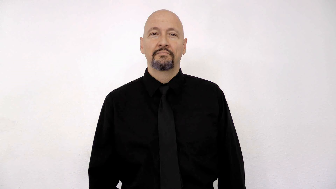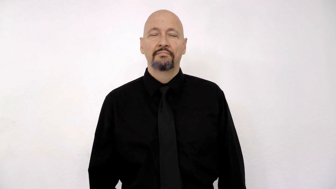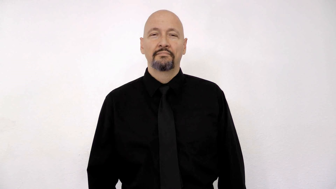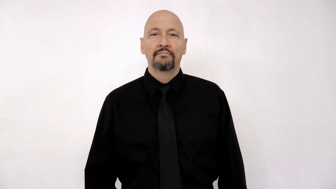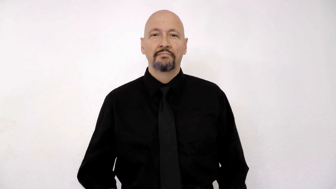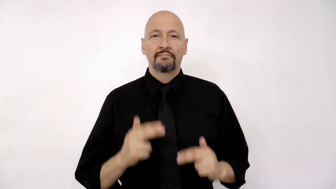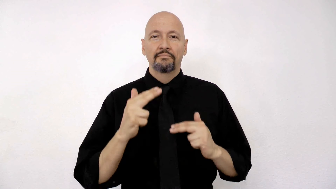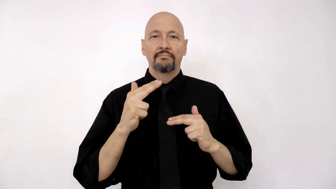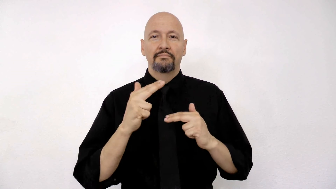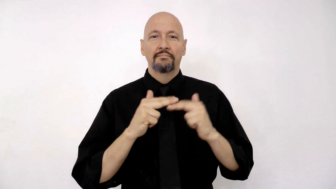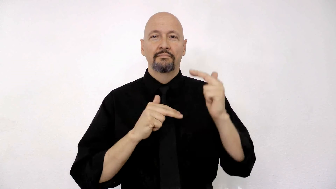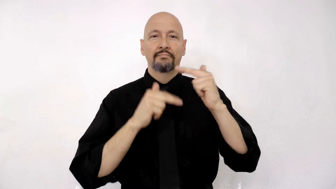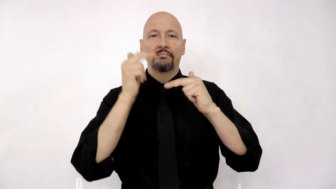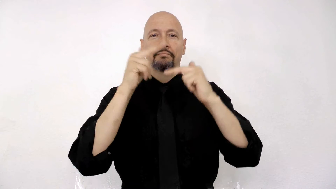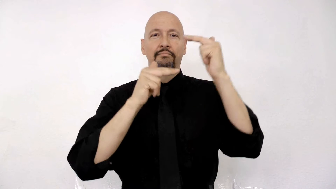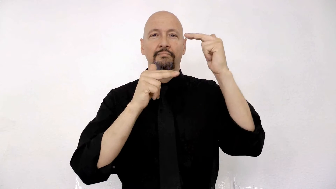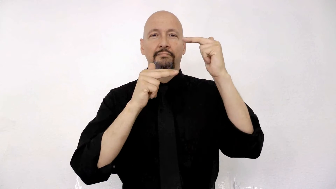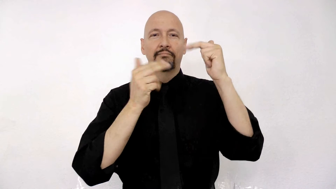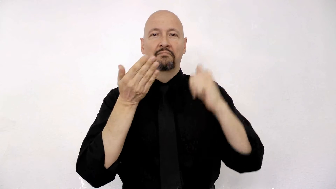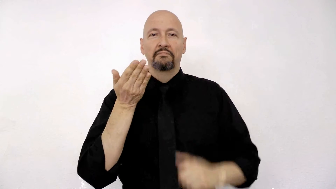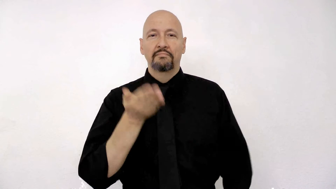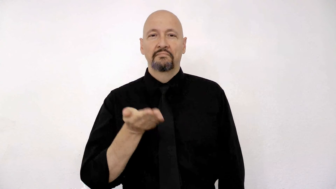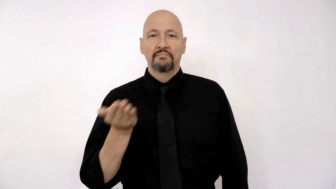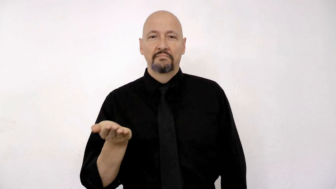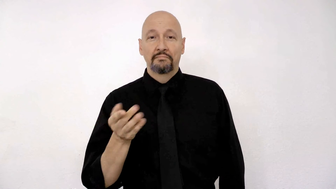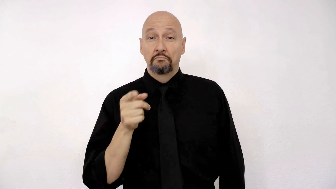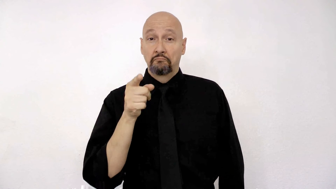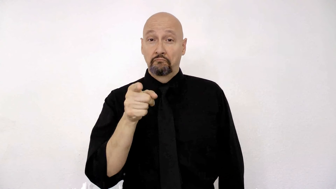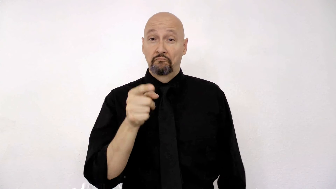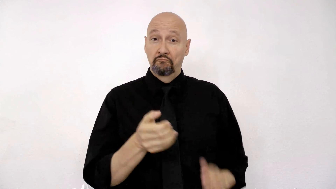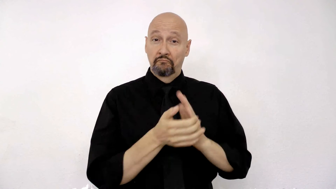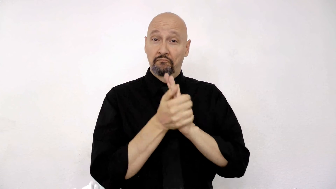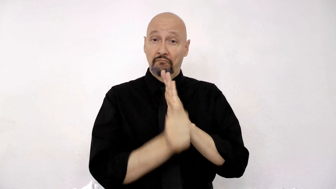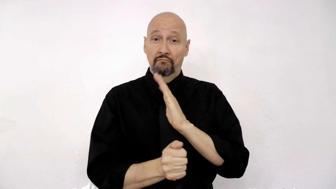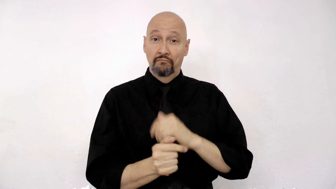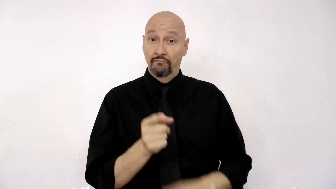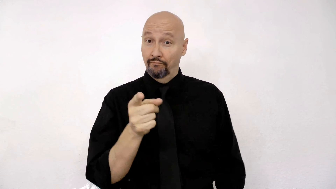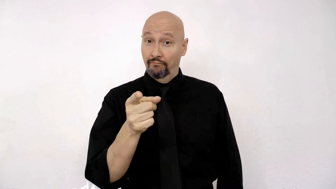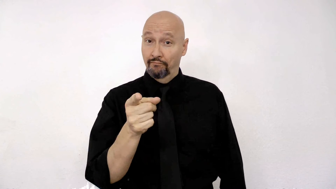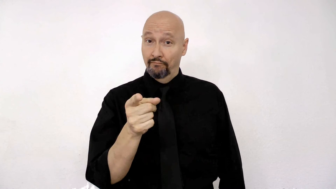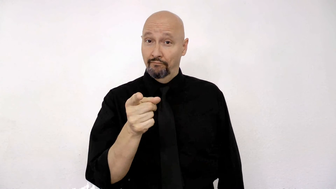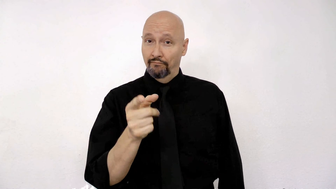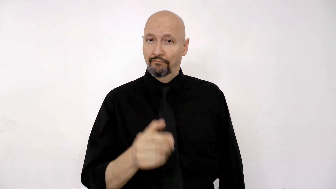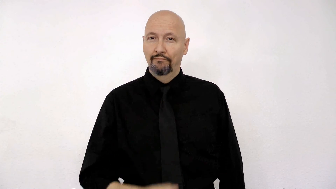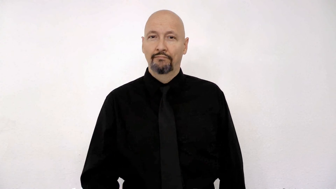BUILD THING, YOU SKILL YOU?